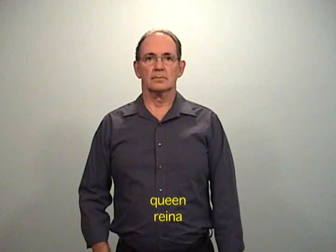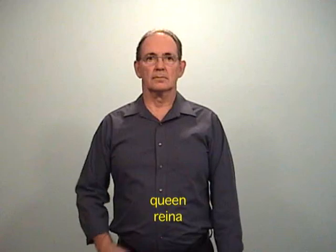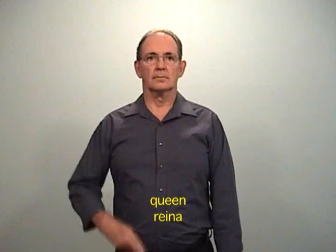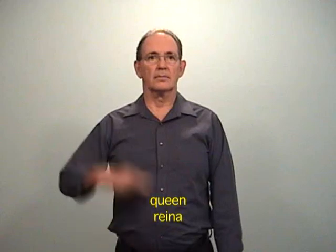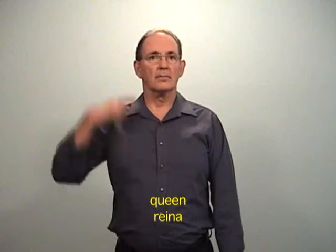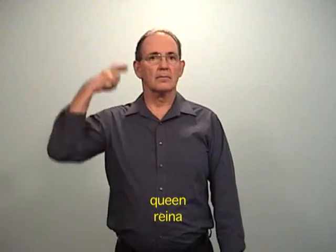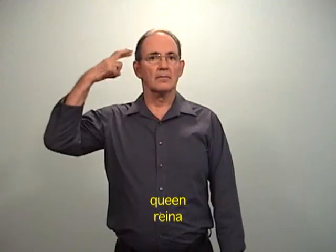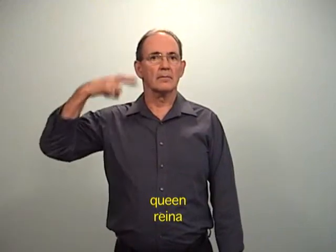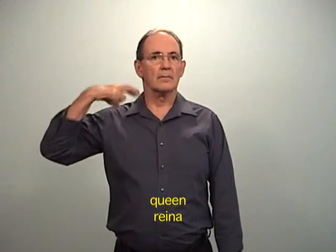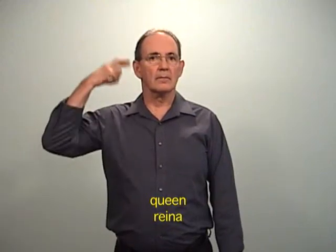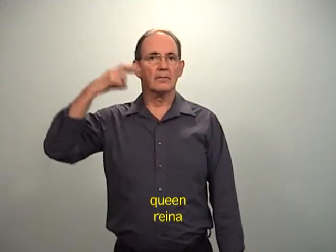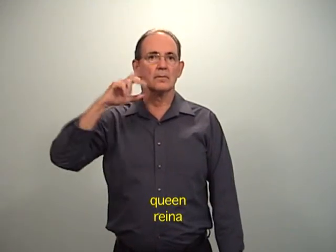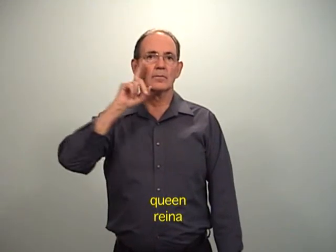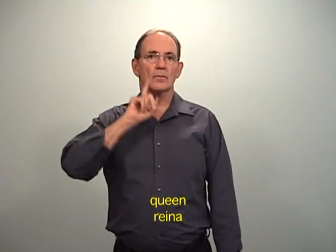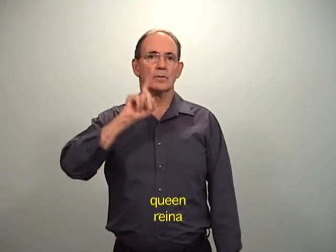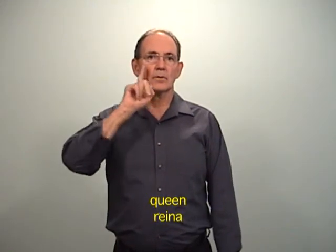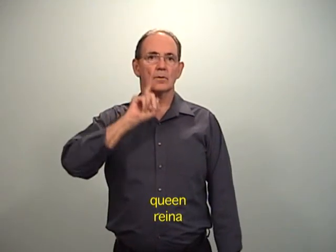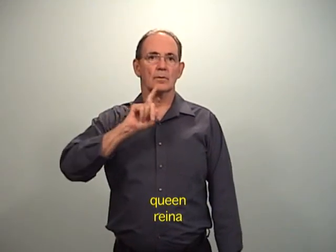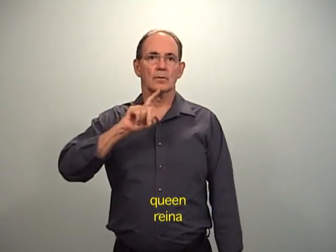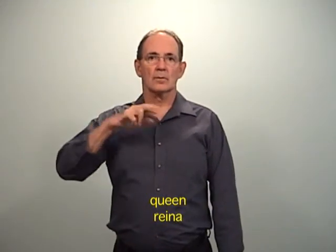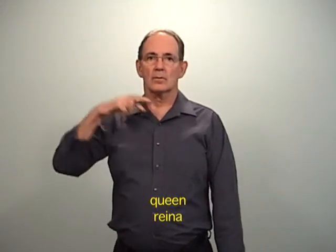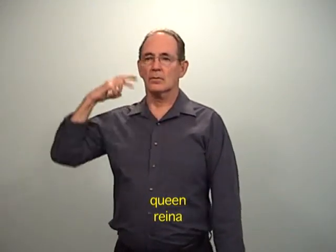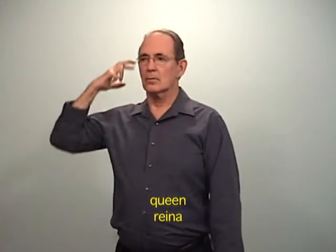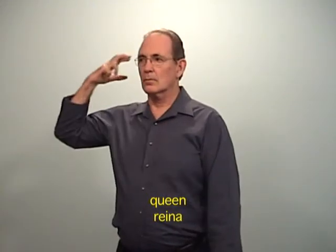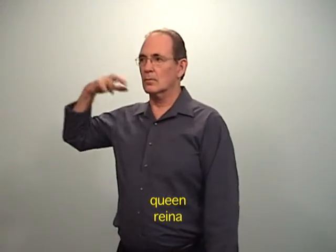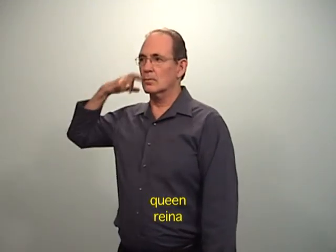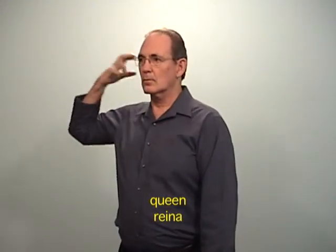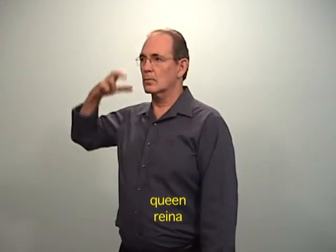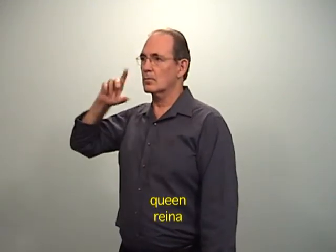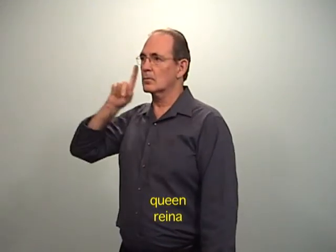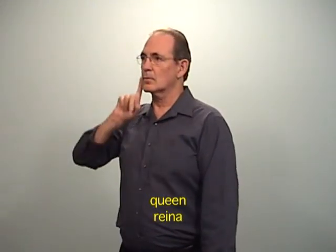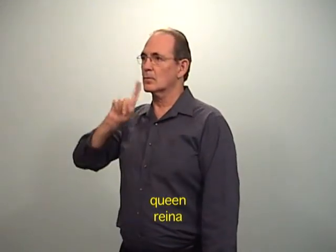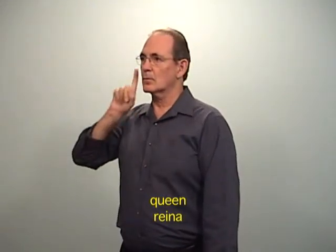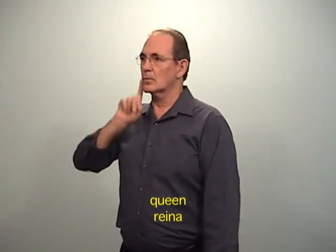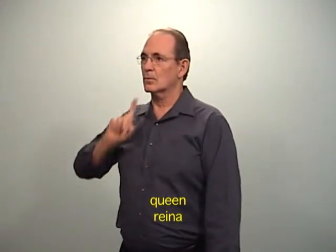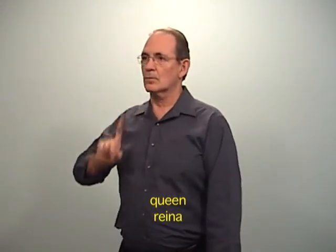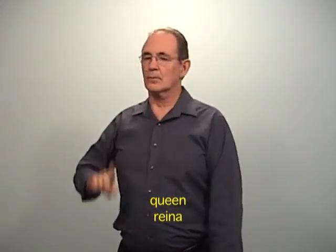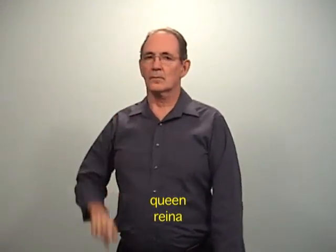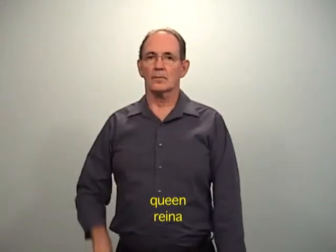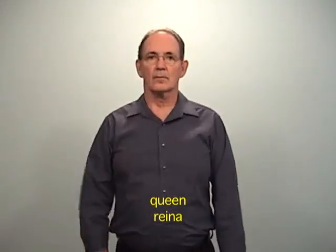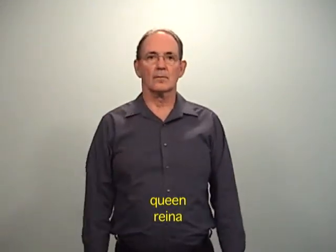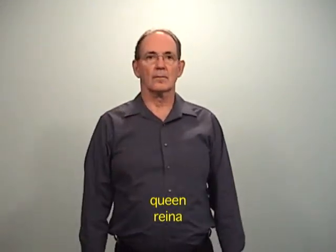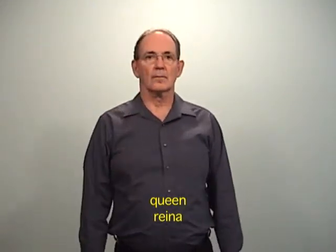Queen